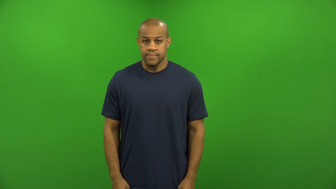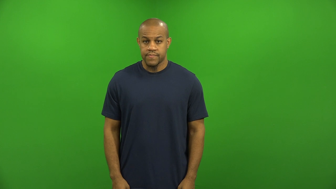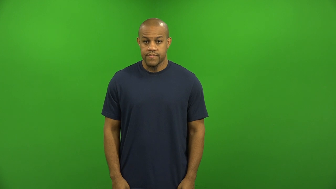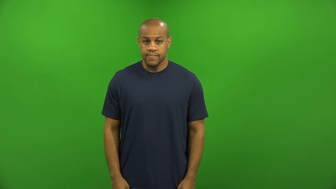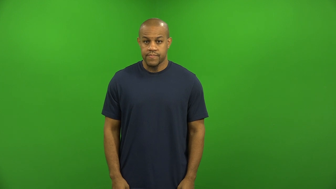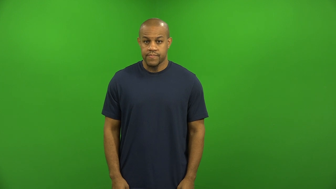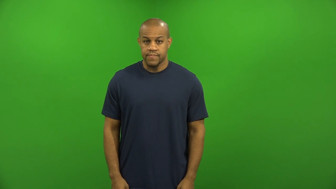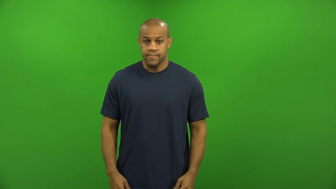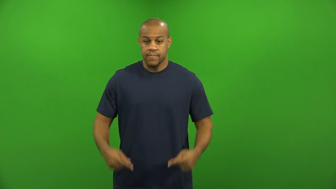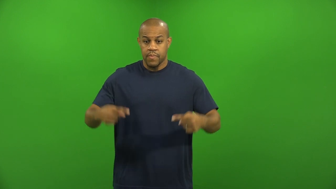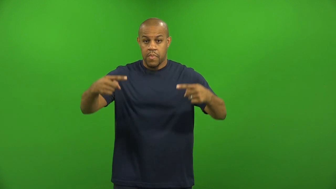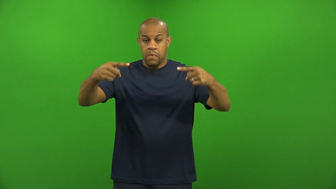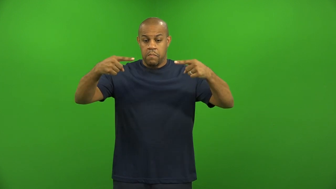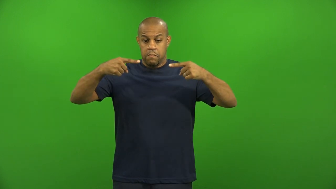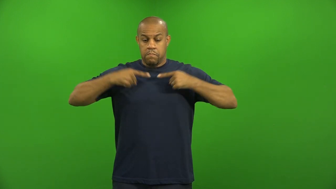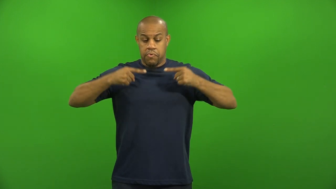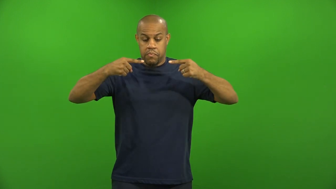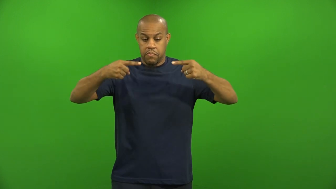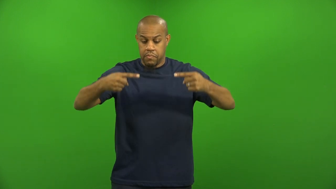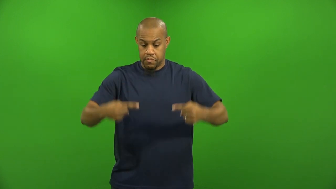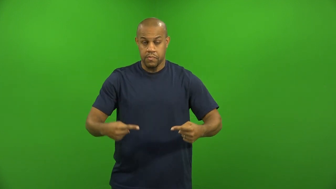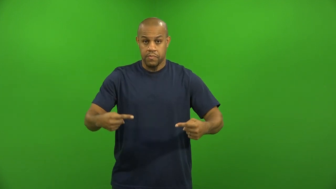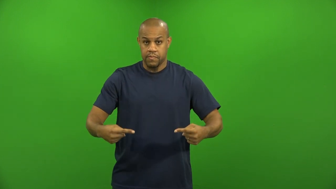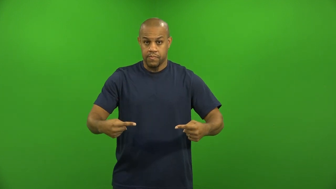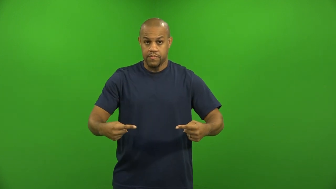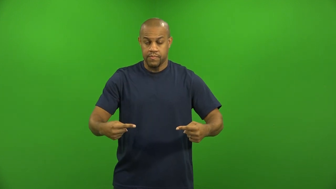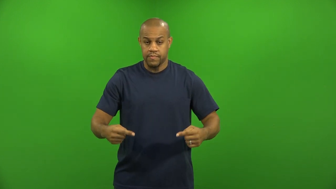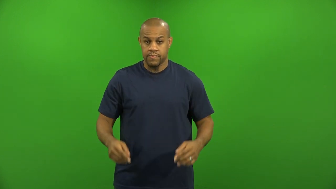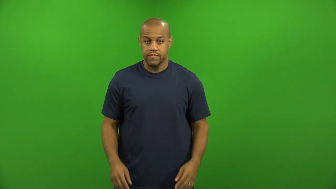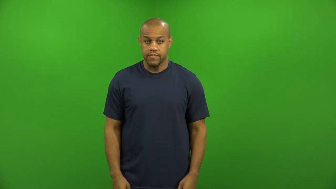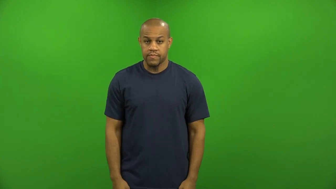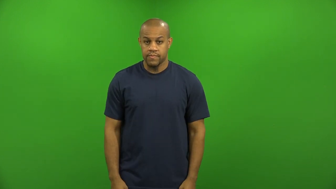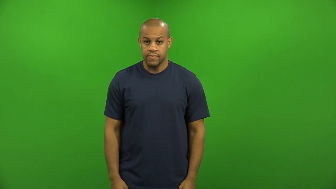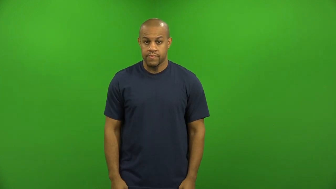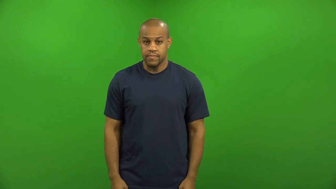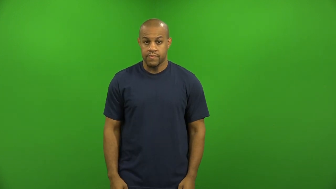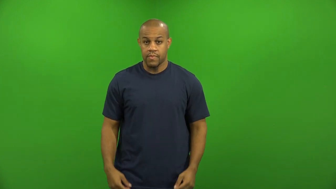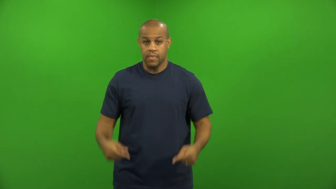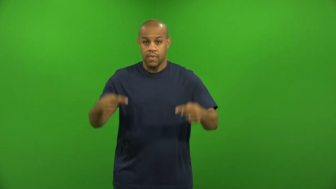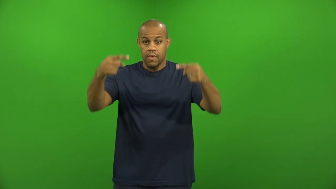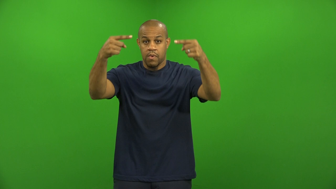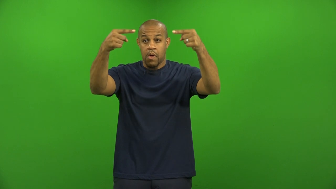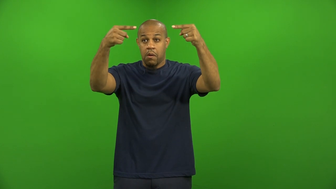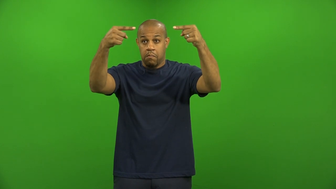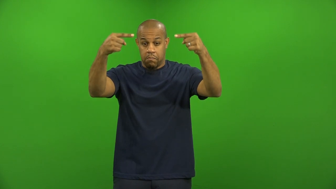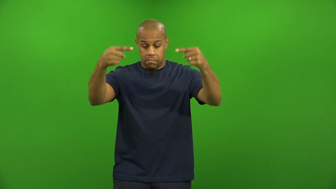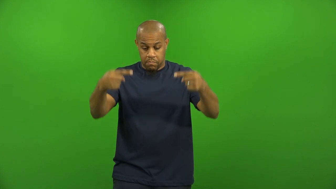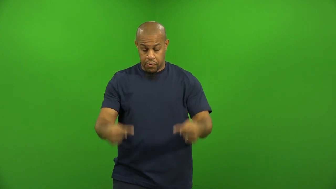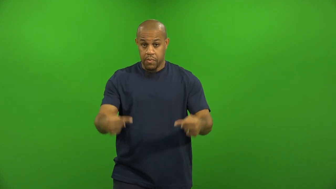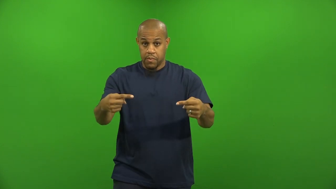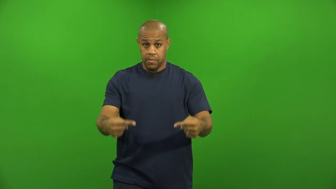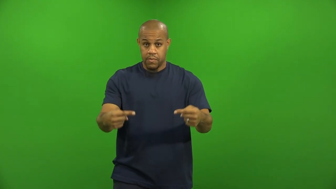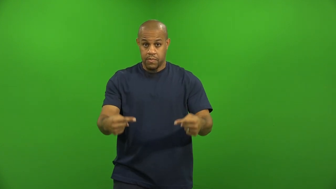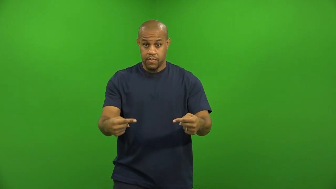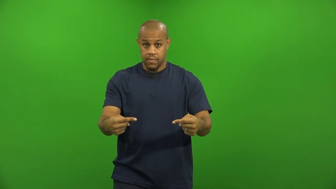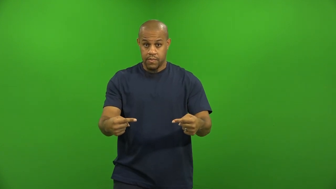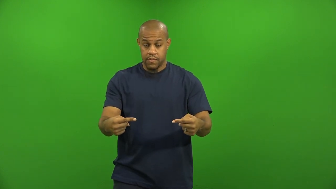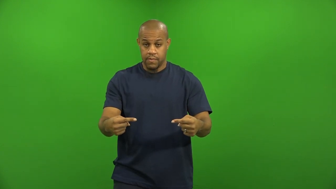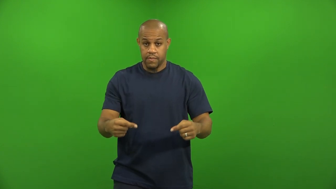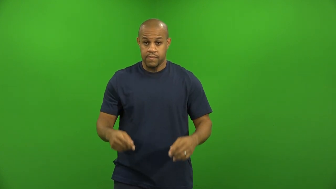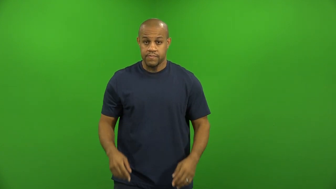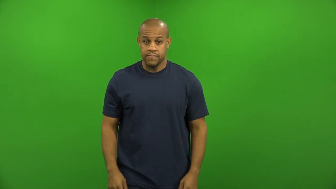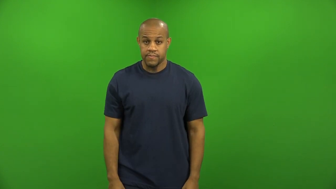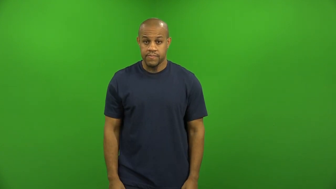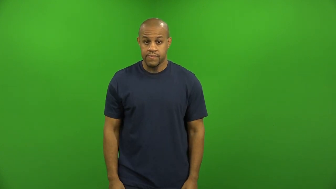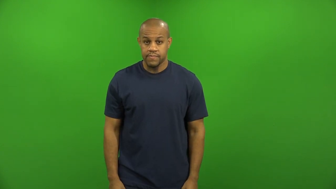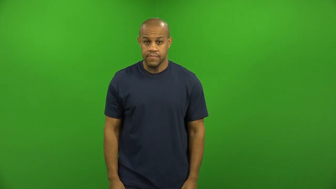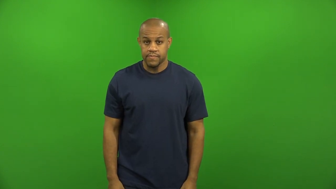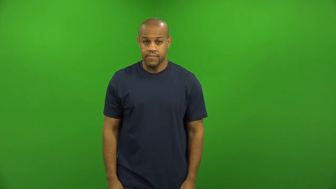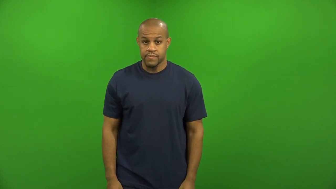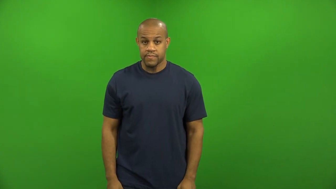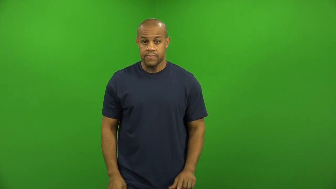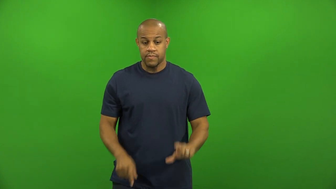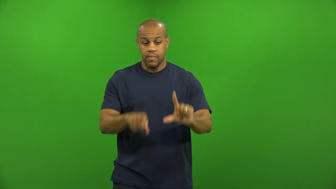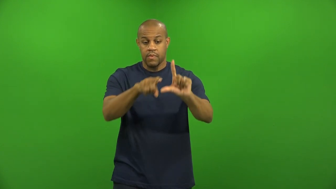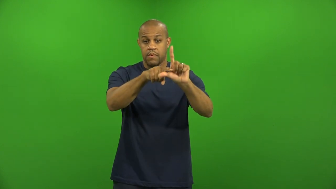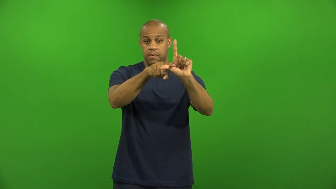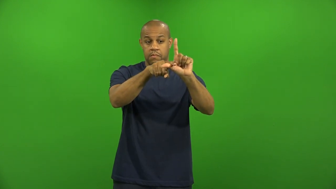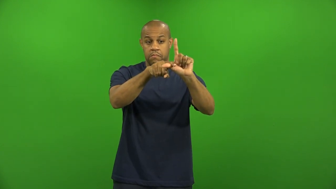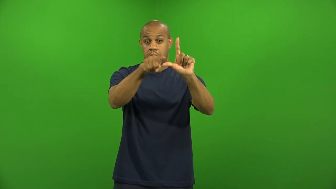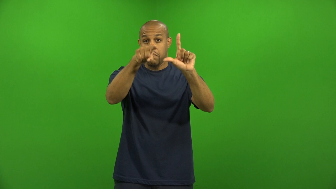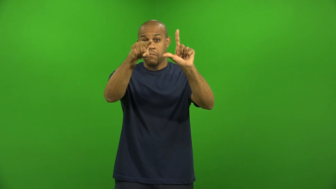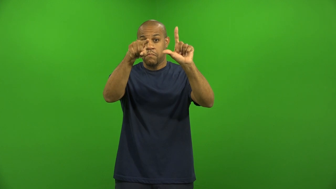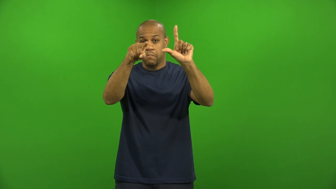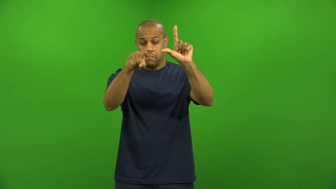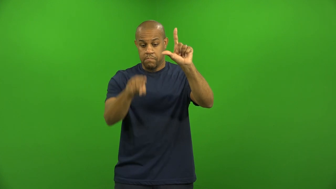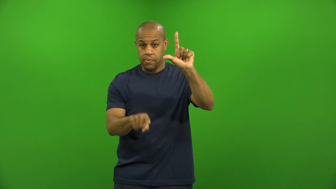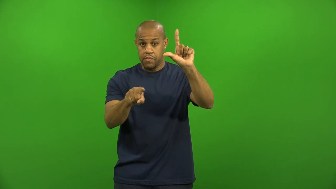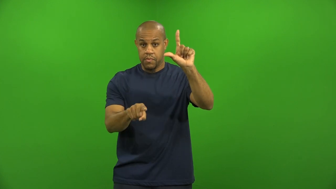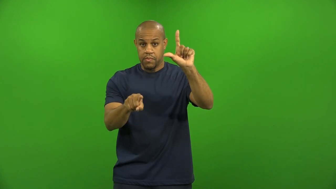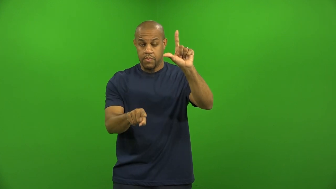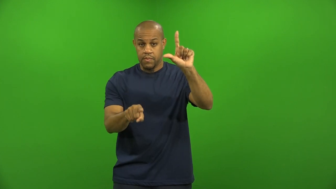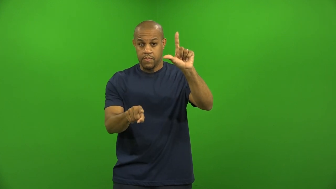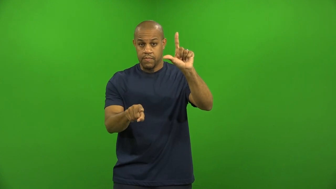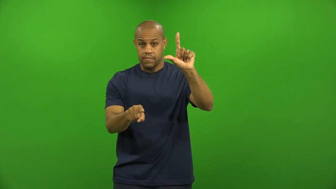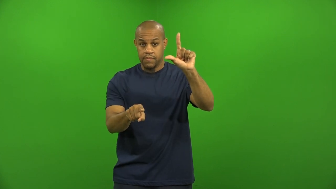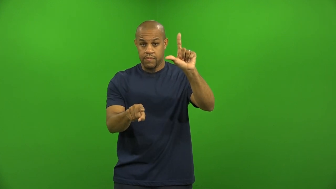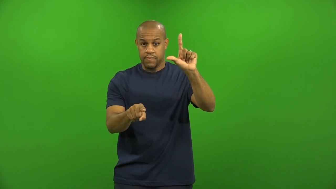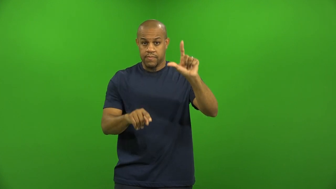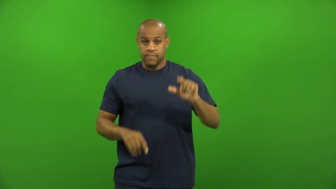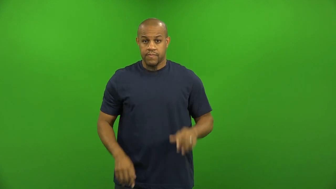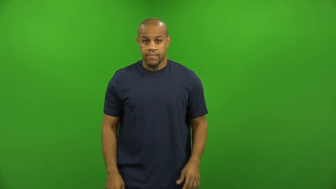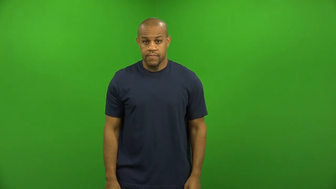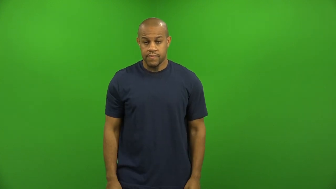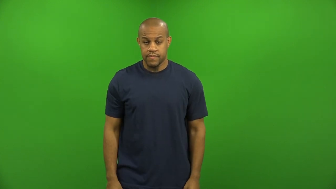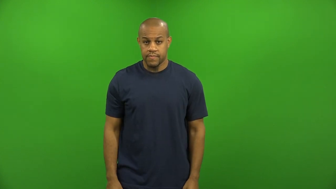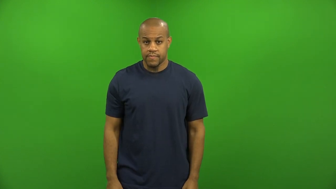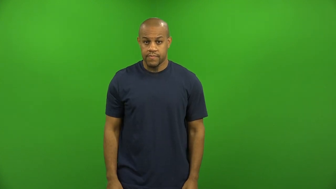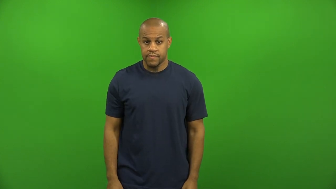Jump failure-track and field